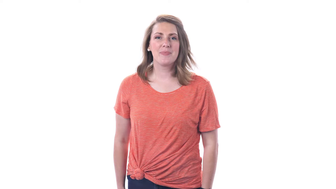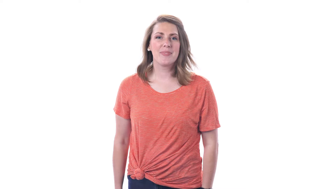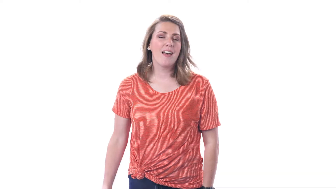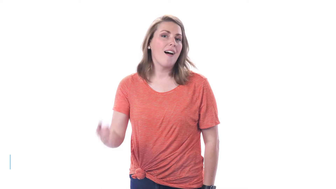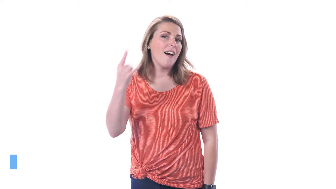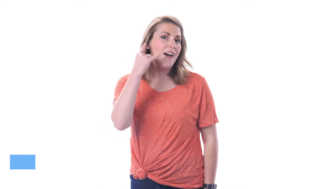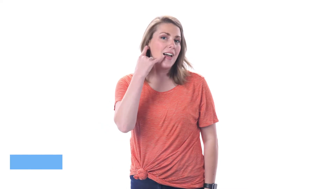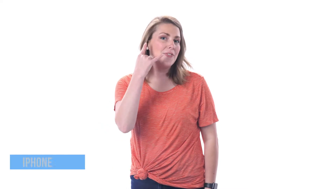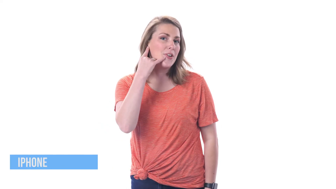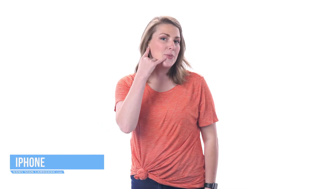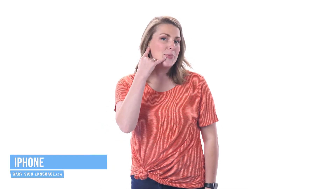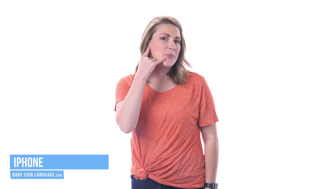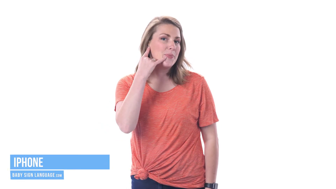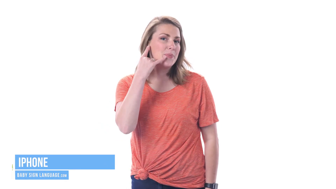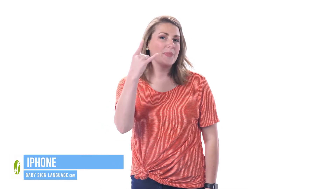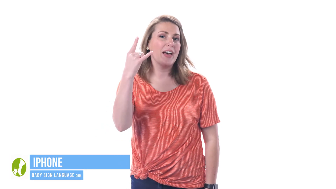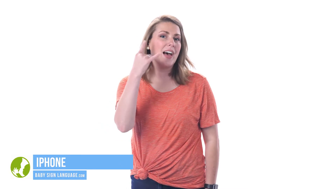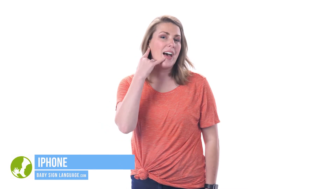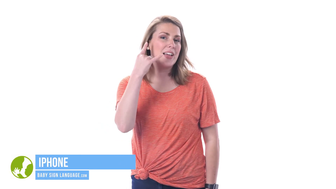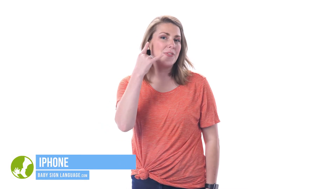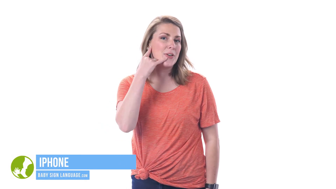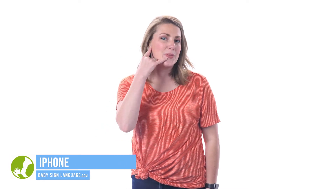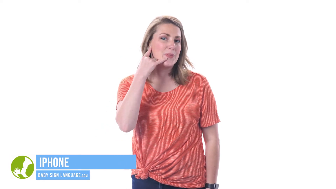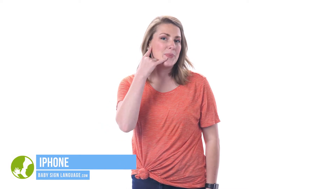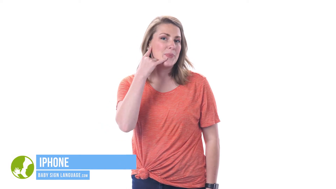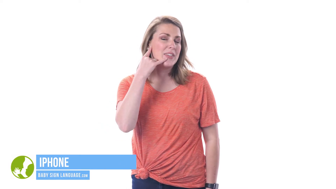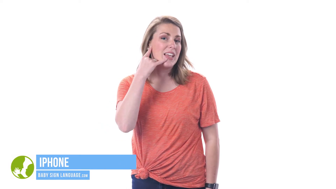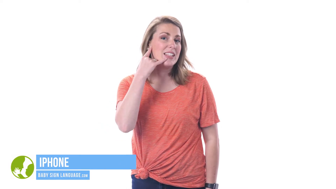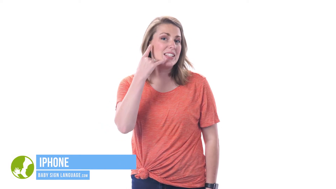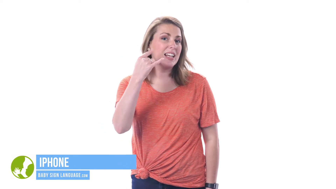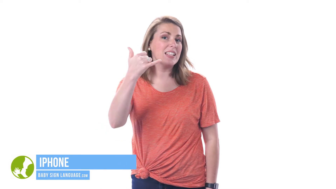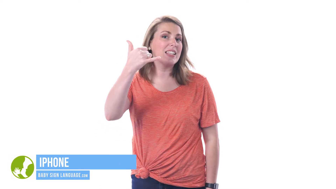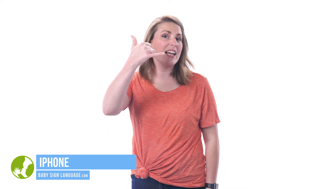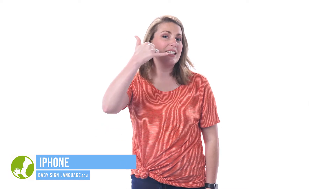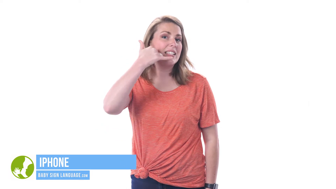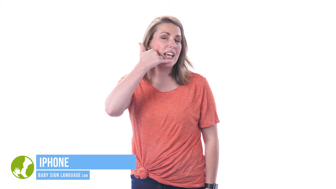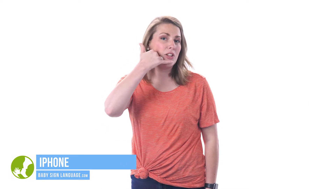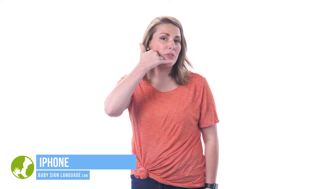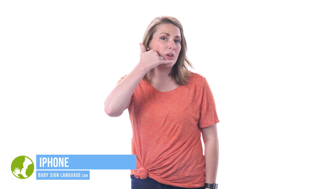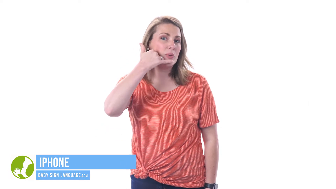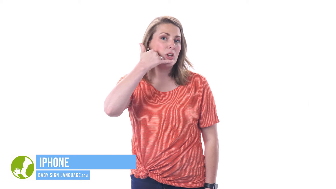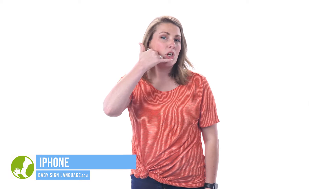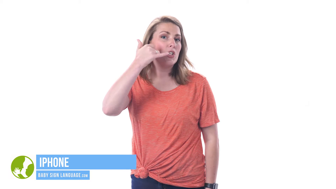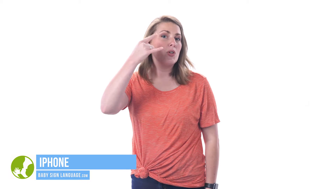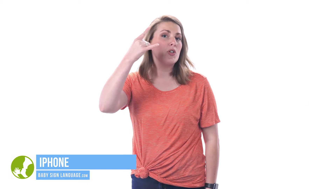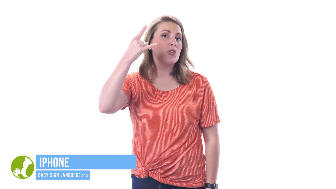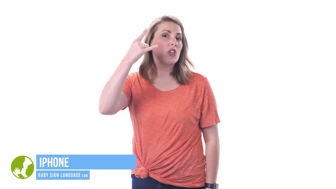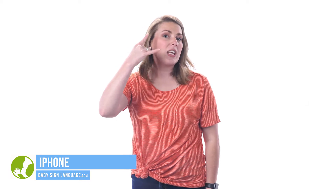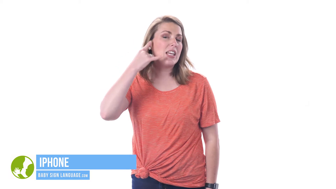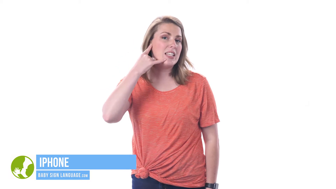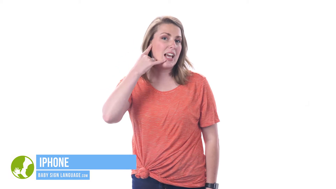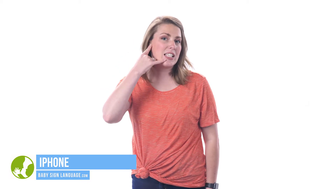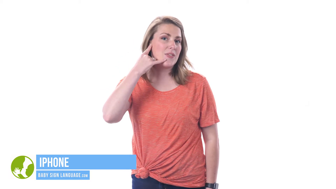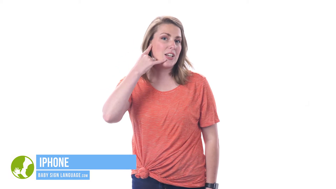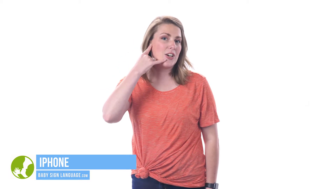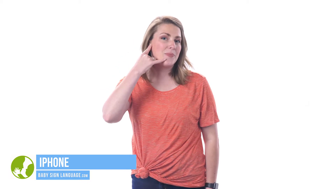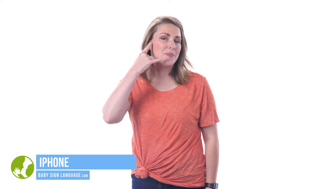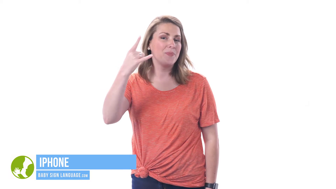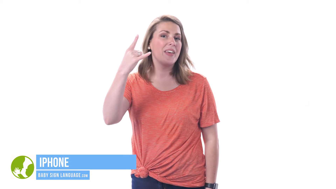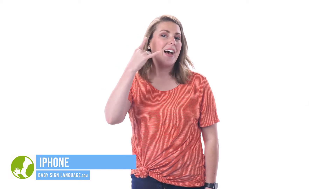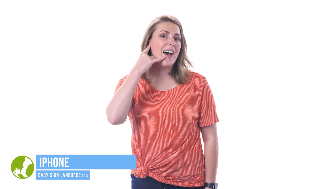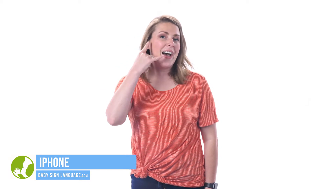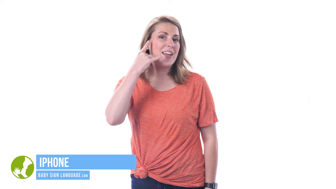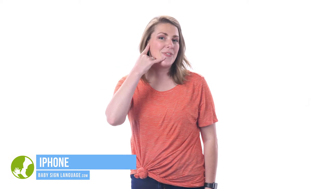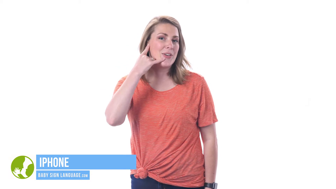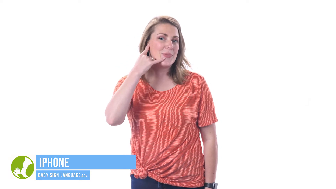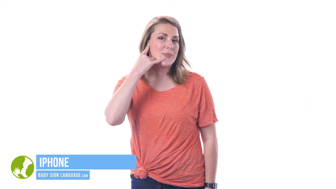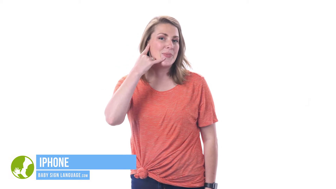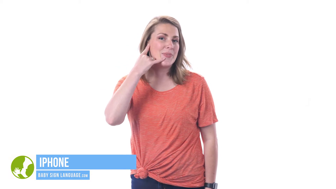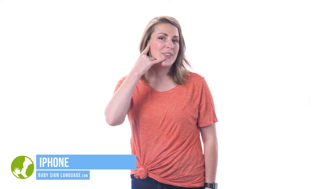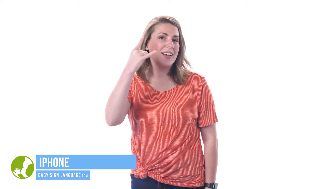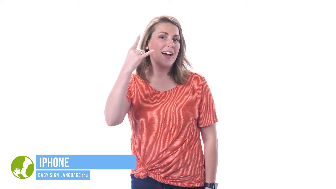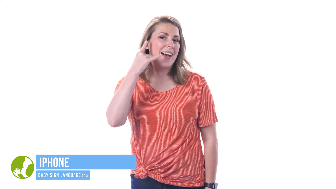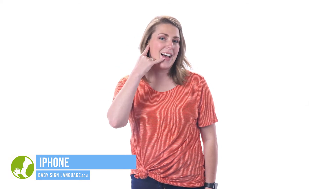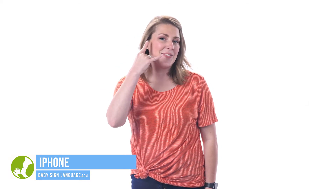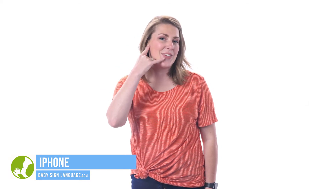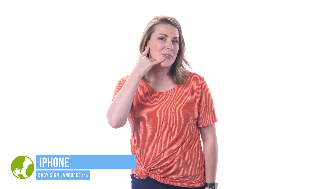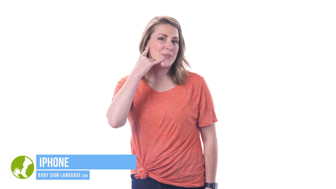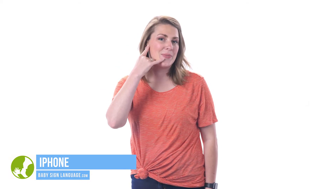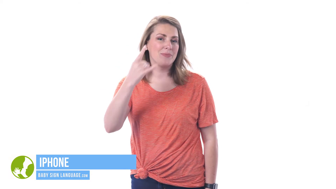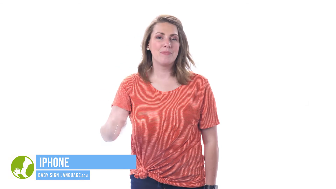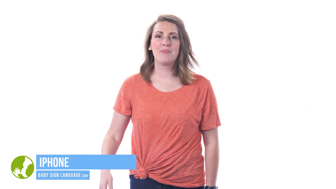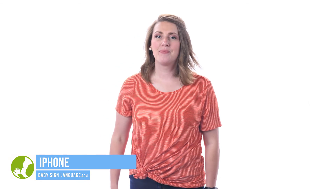iPhone